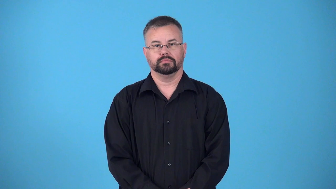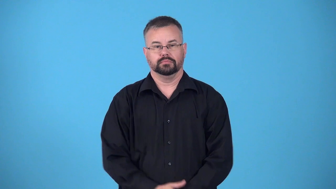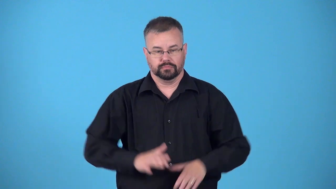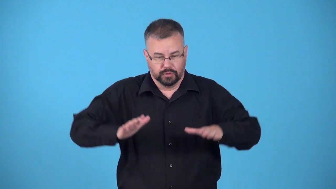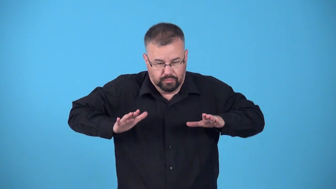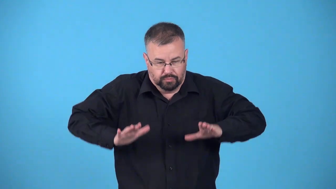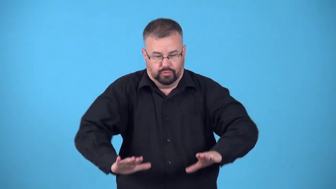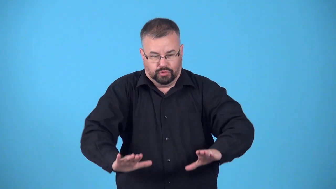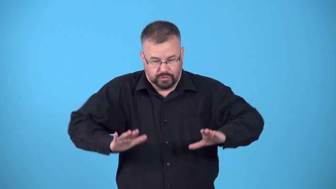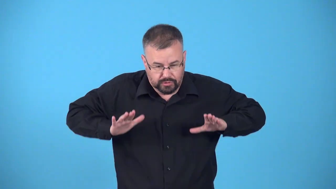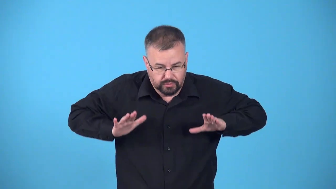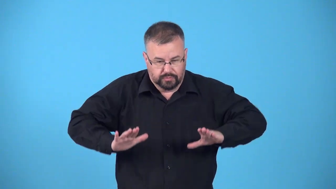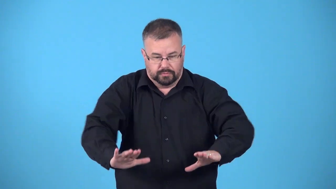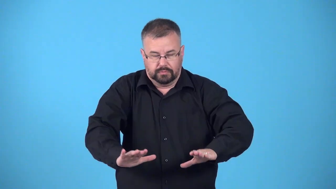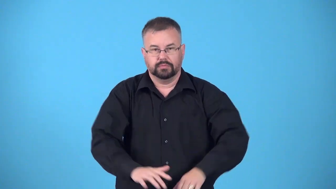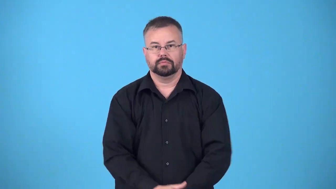pushup-exercise